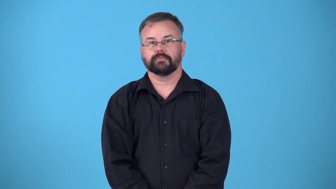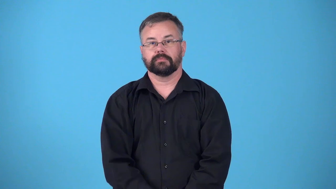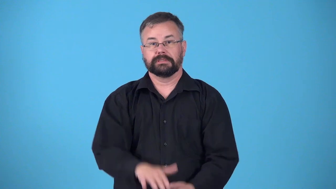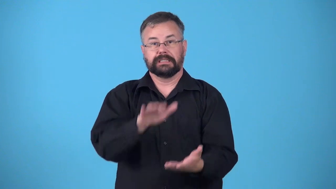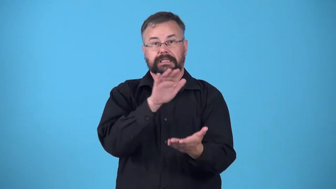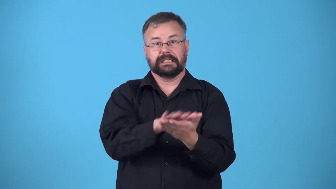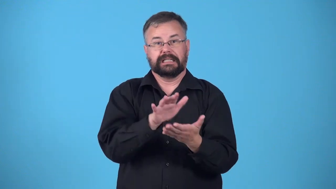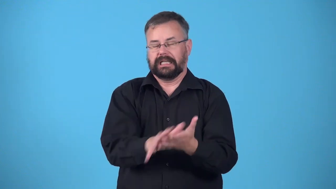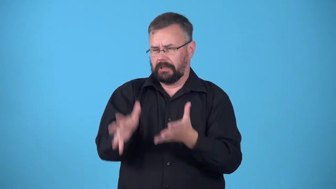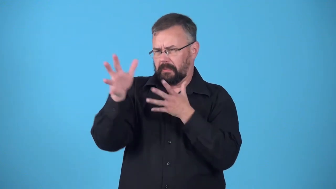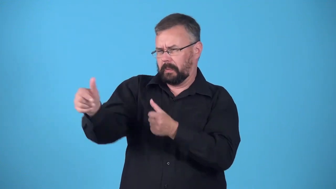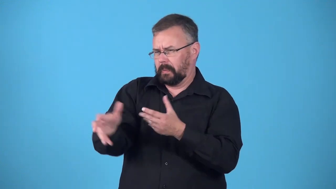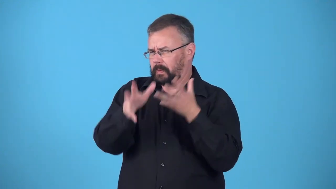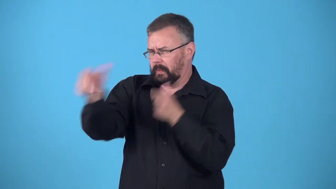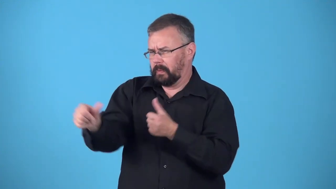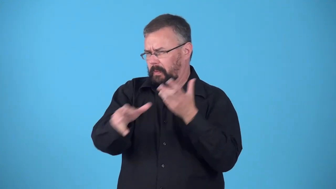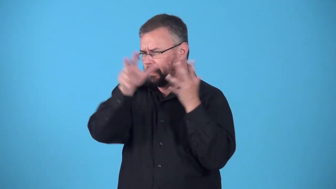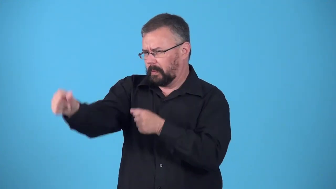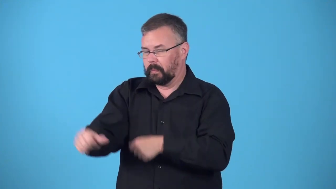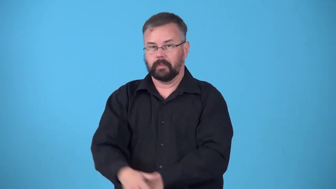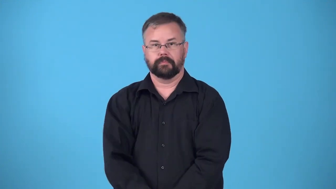clean out,clear out